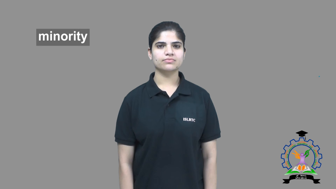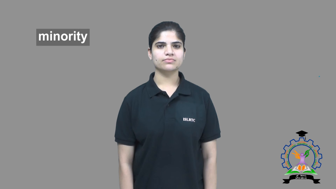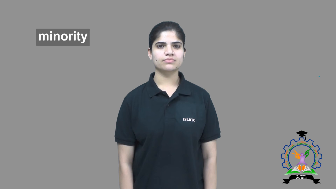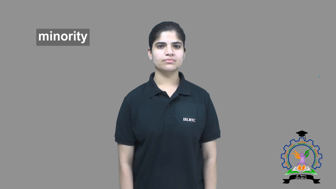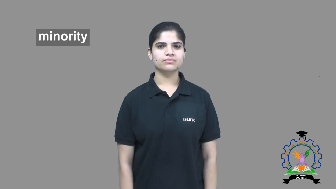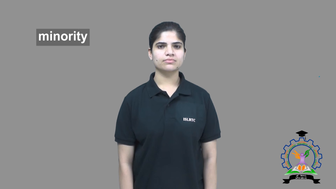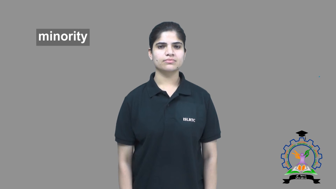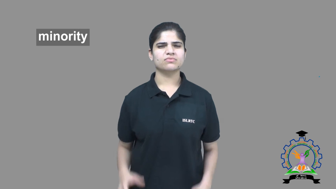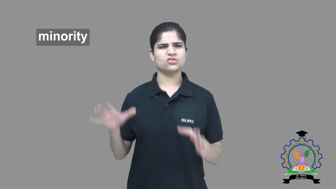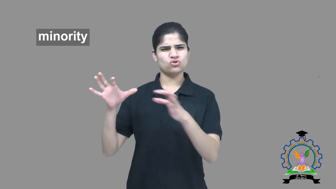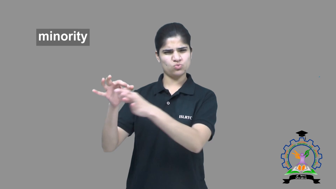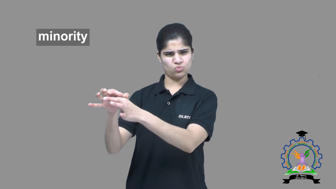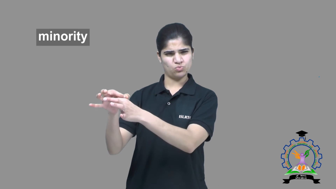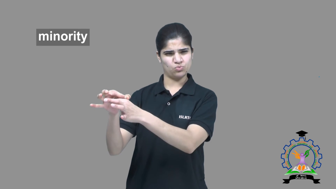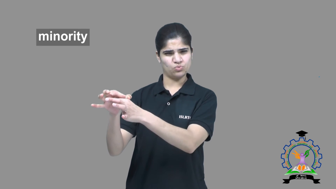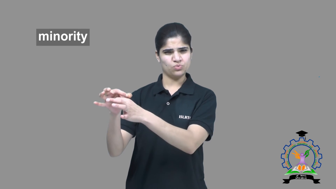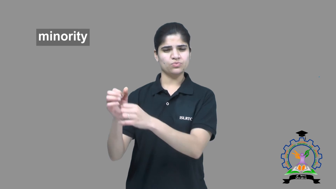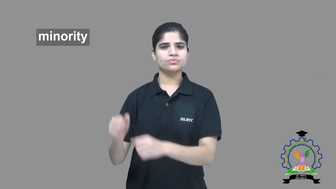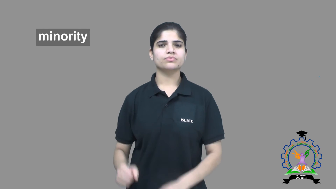minority sign 1